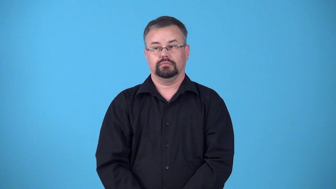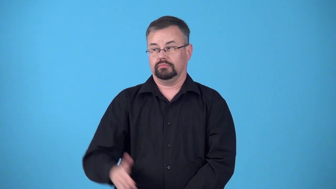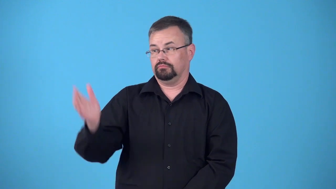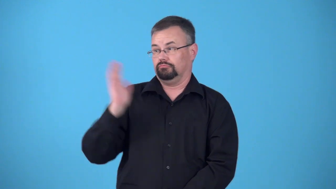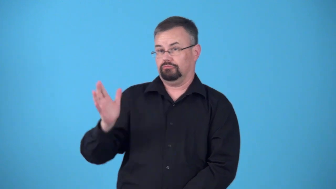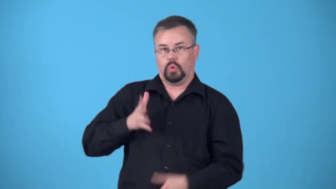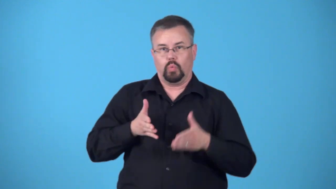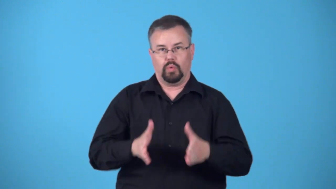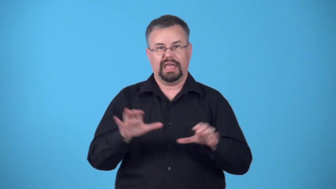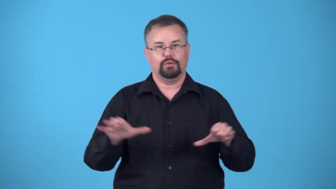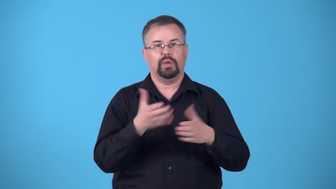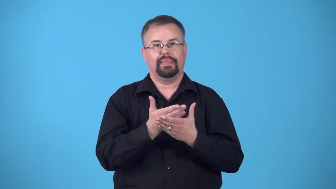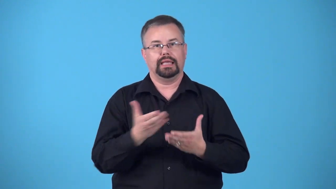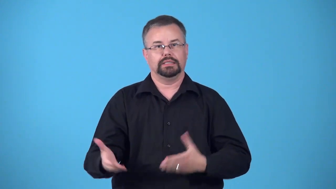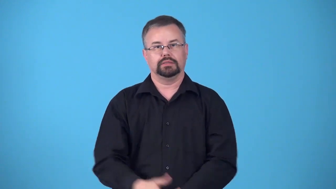old hat, old fashioned, old school